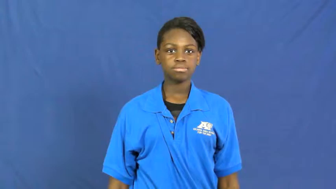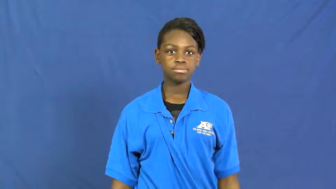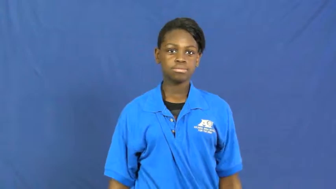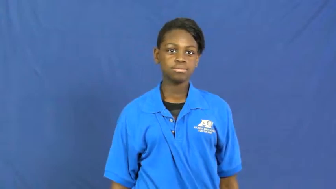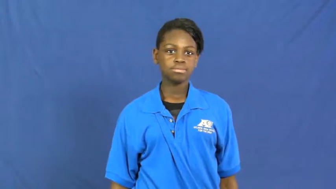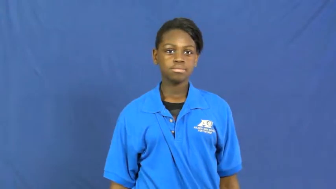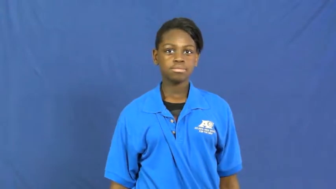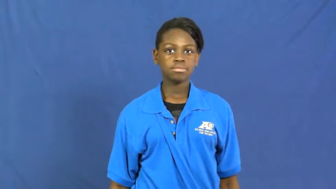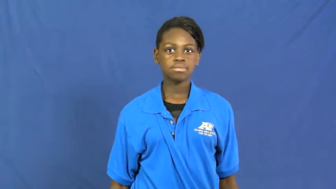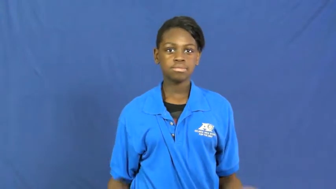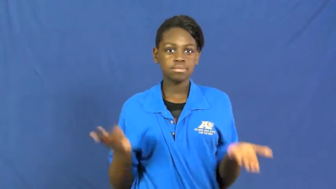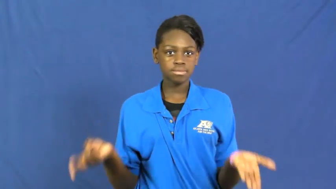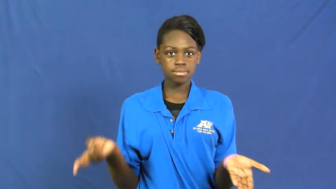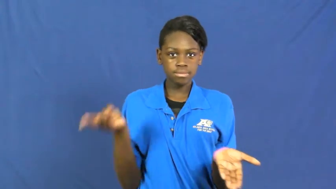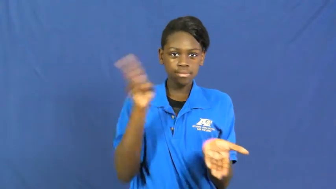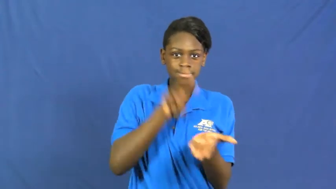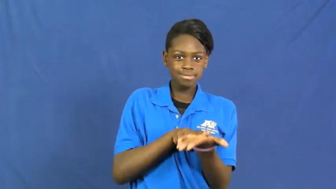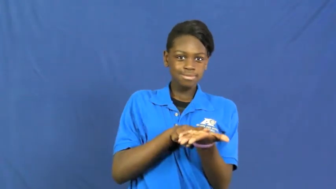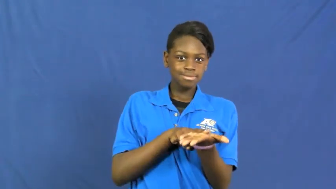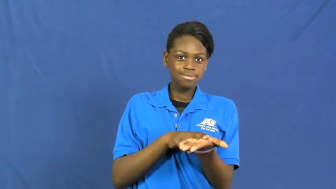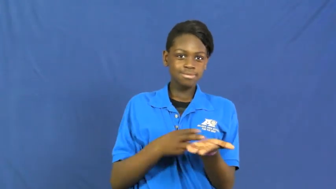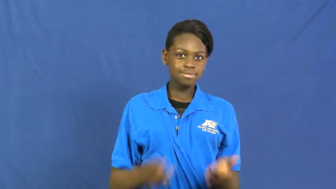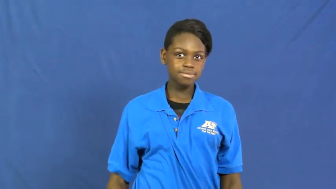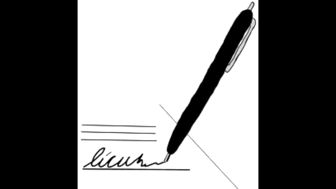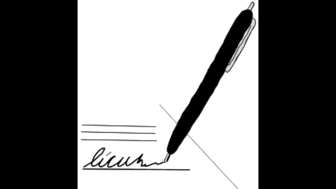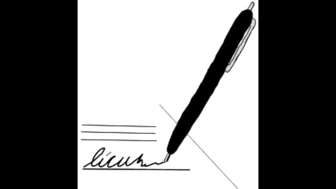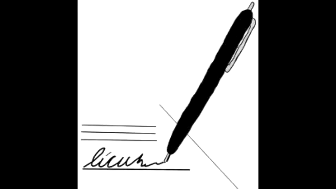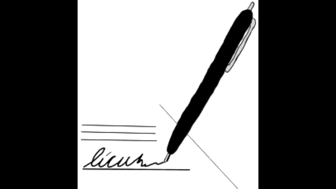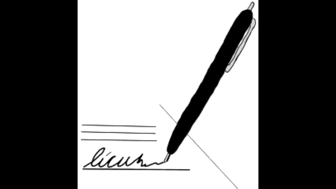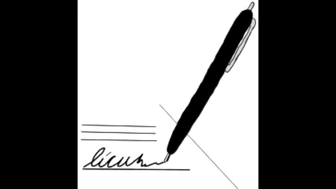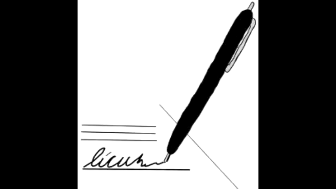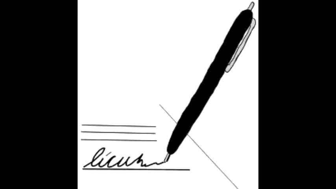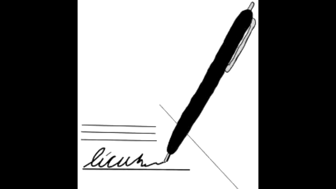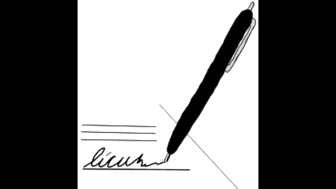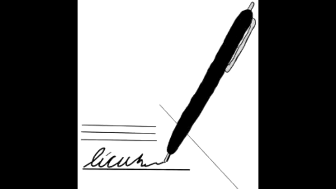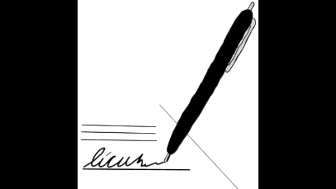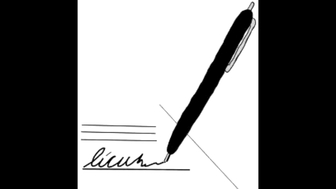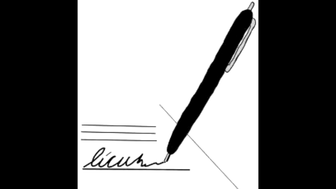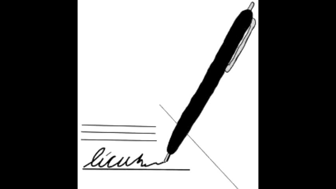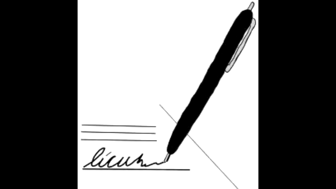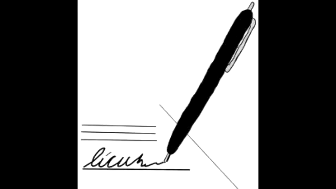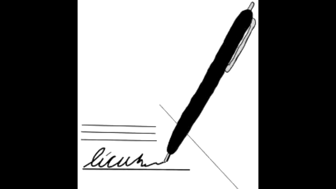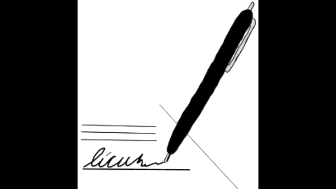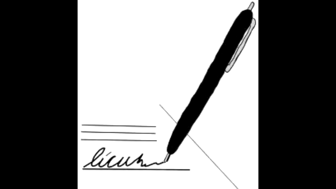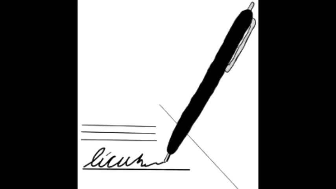signature-name